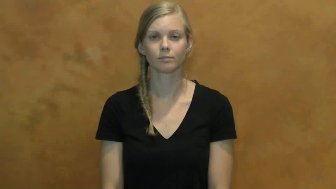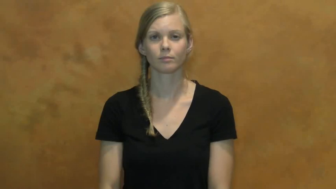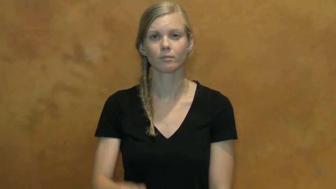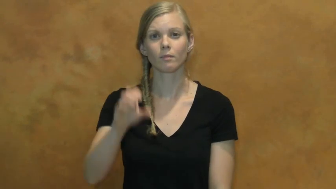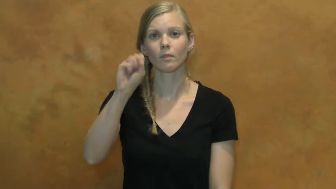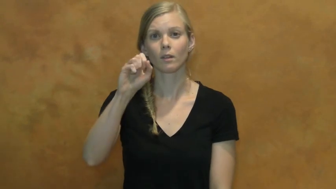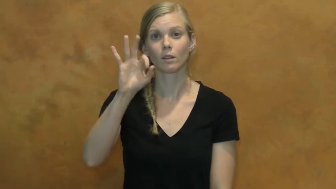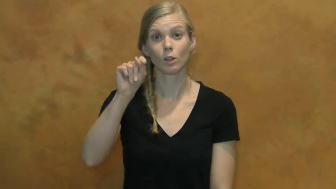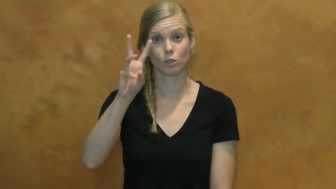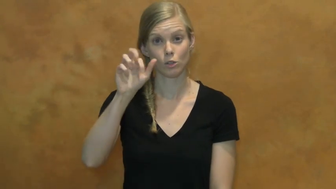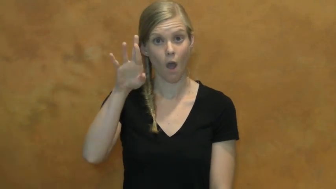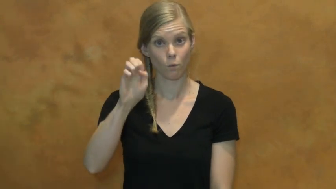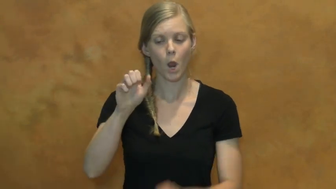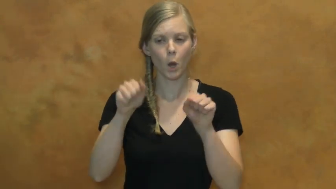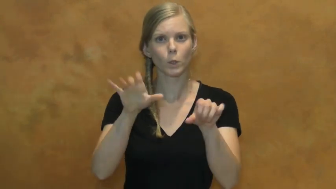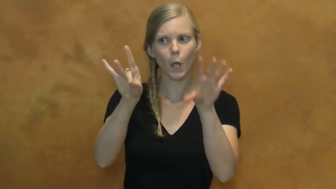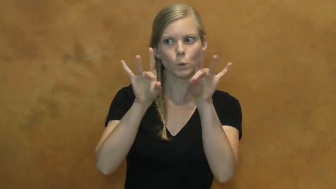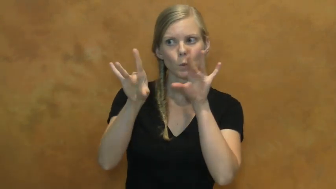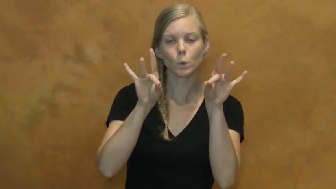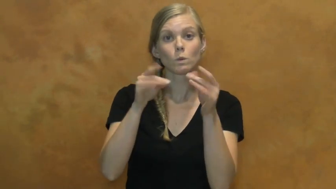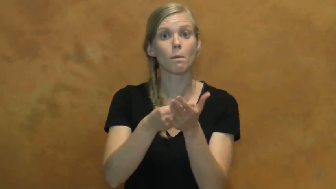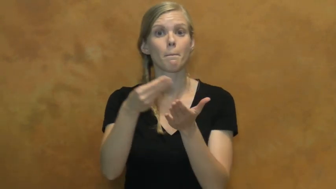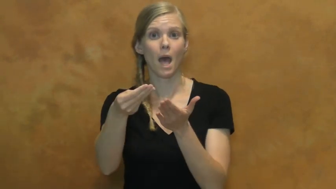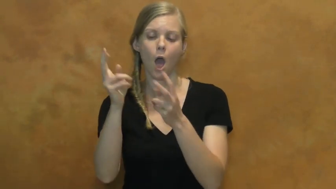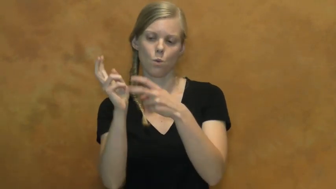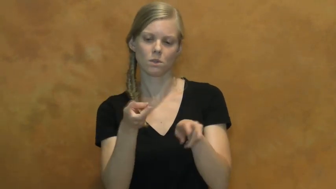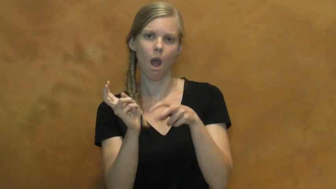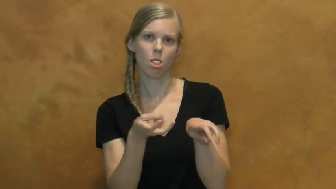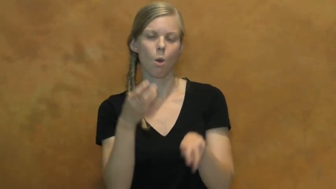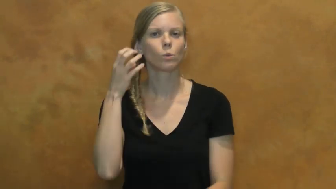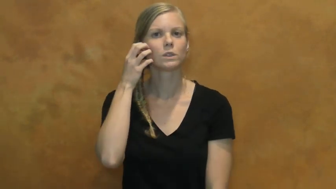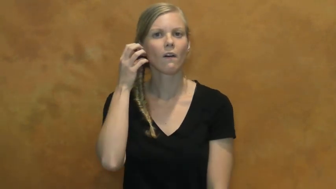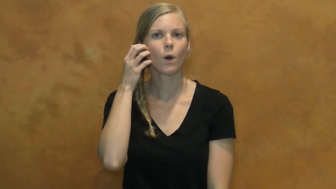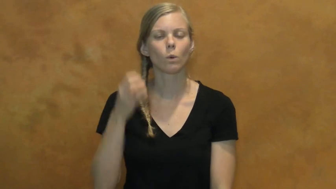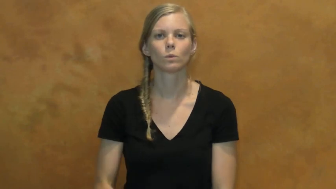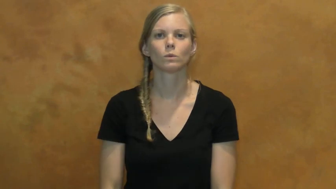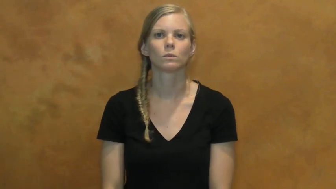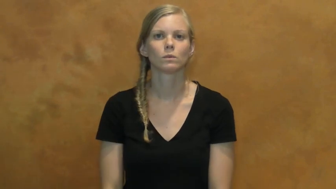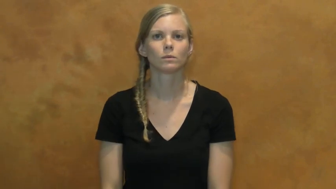applications